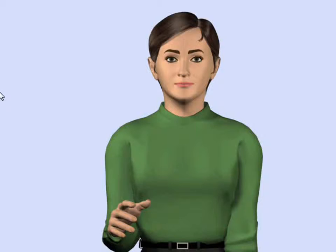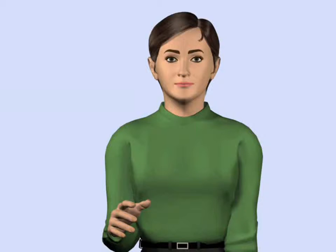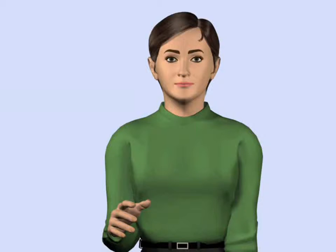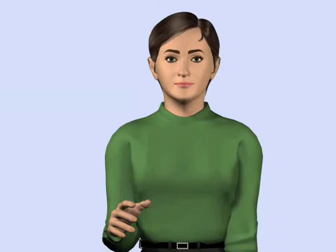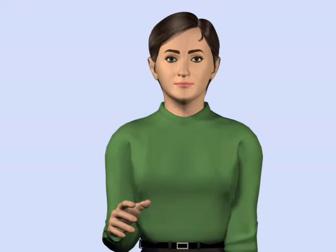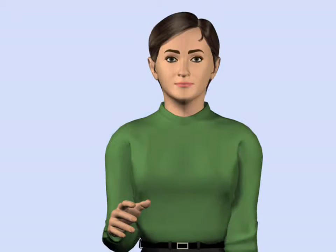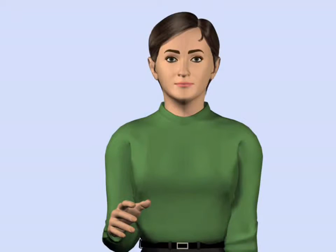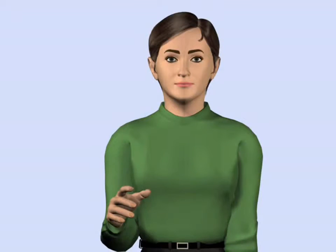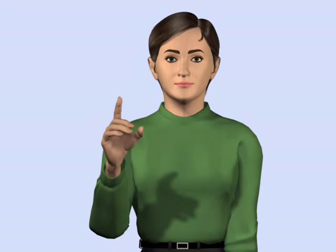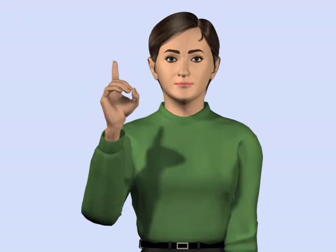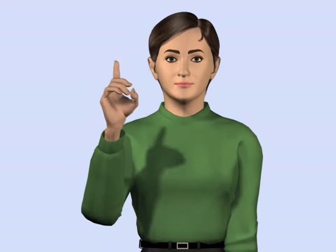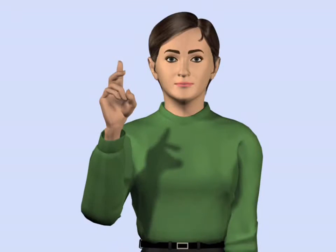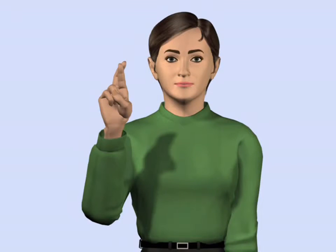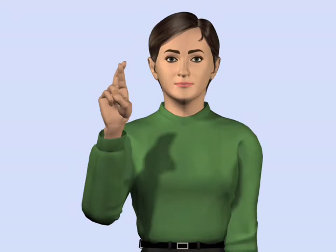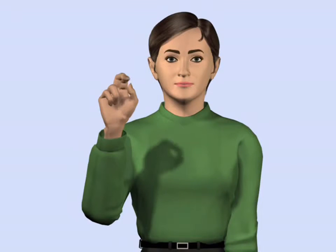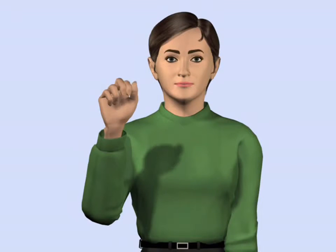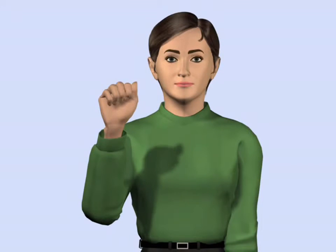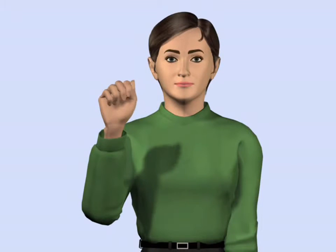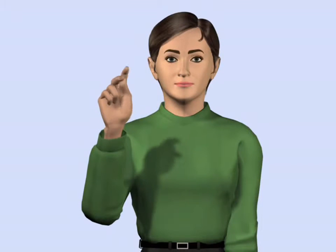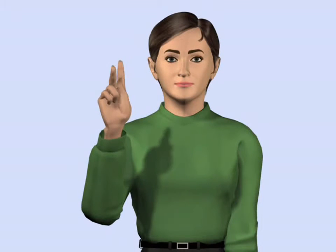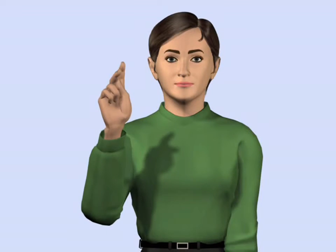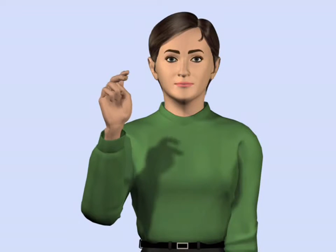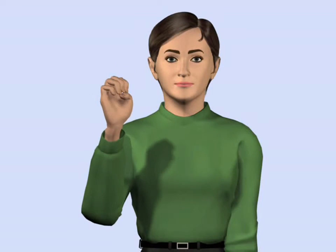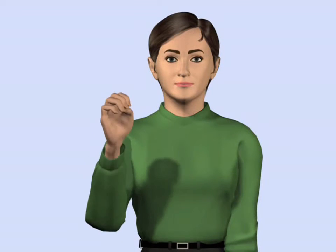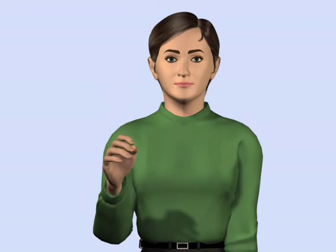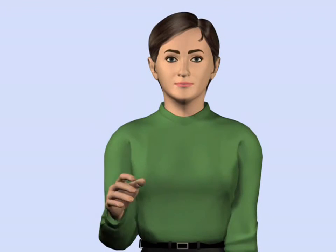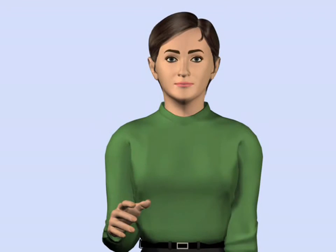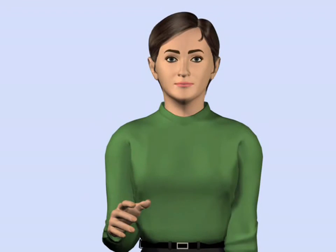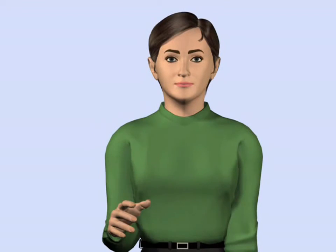Drake Puddle Duck